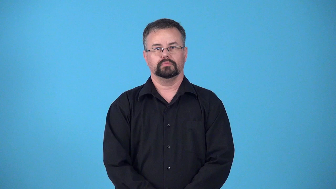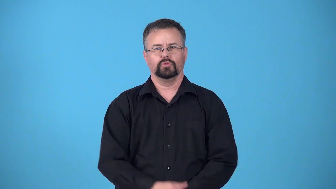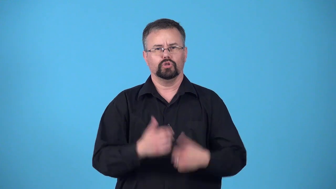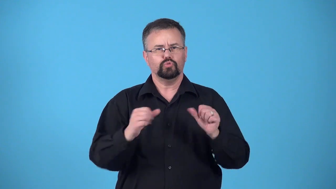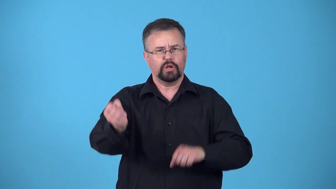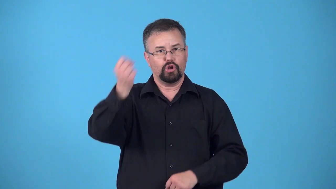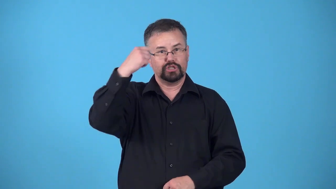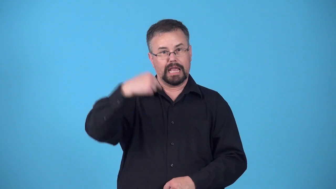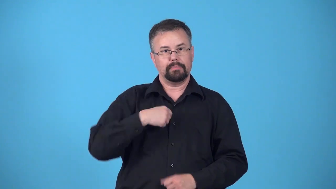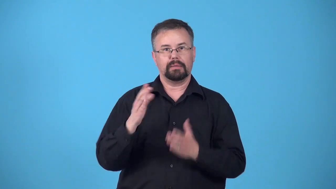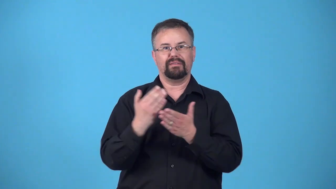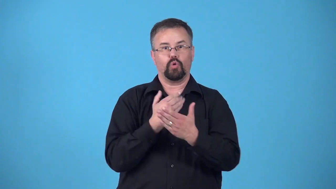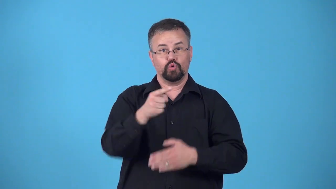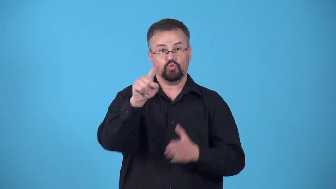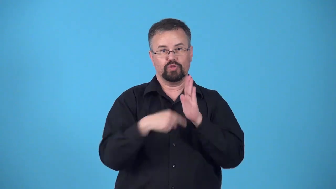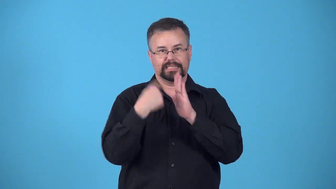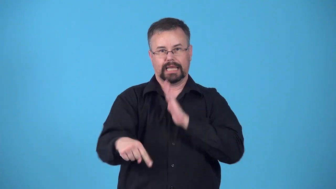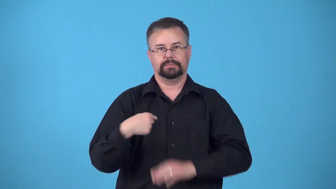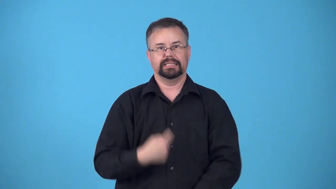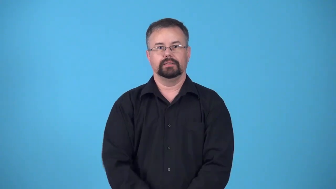walk a mile in my shoes